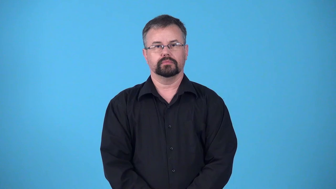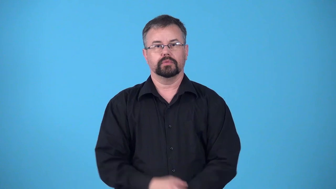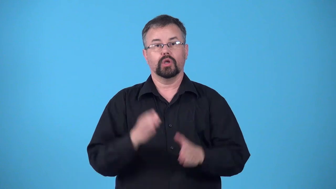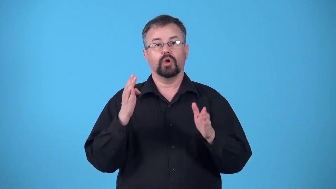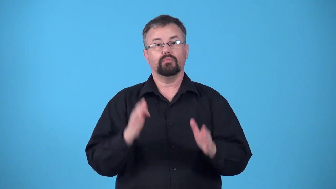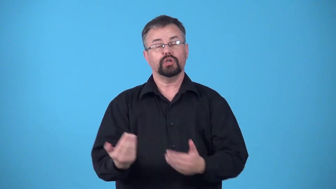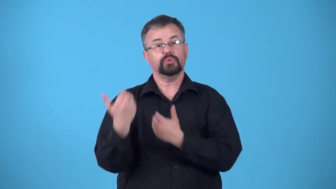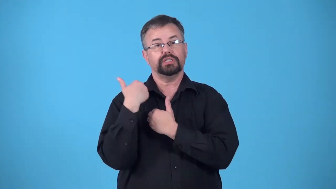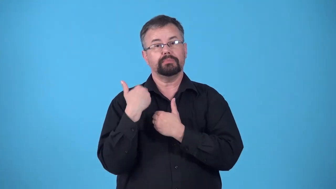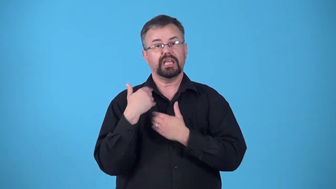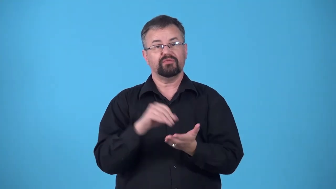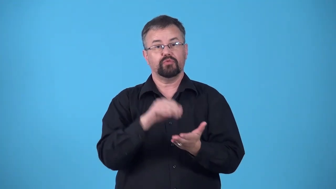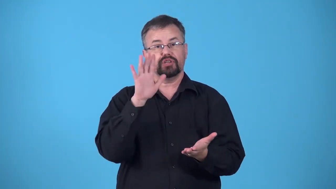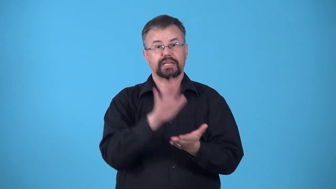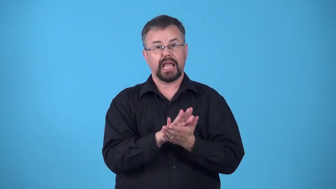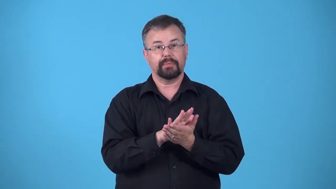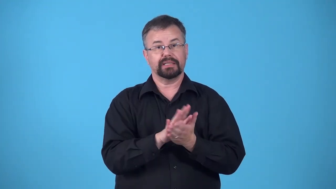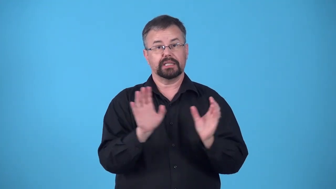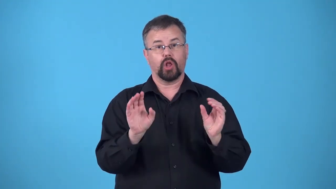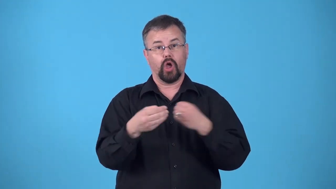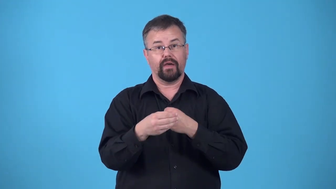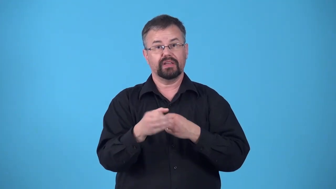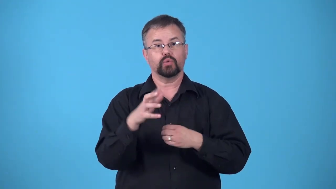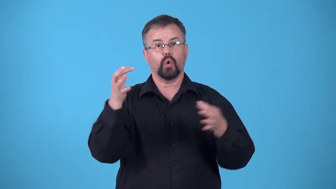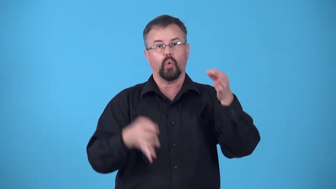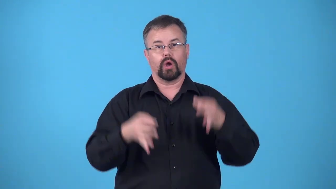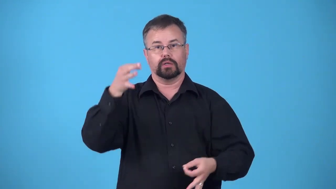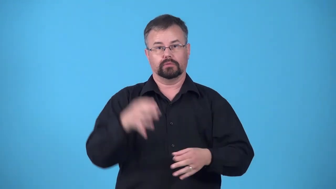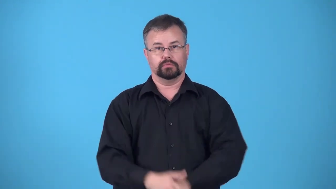clerk